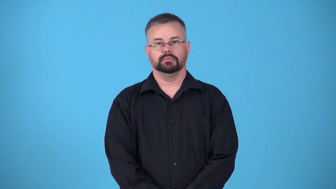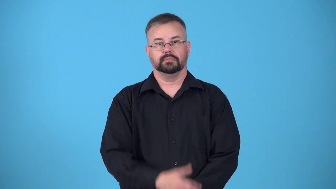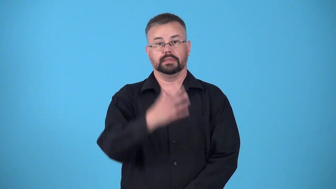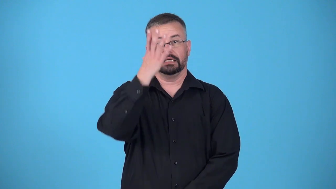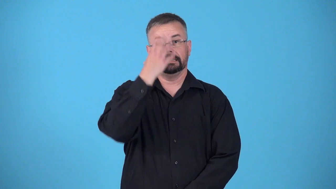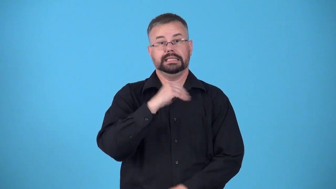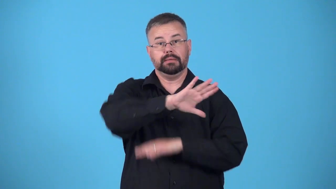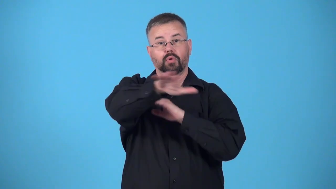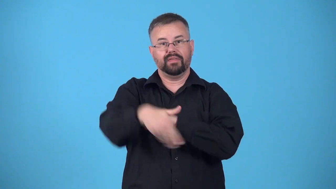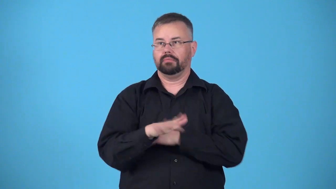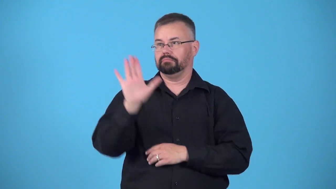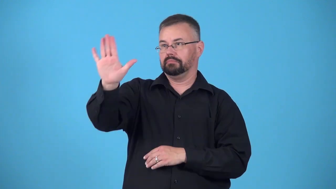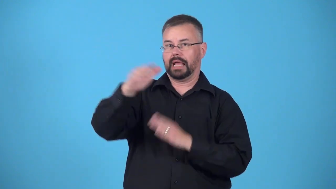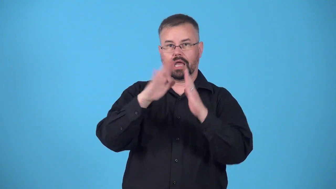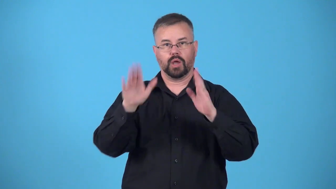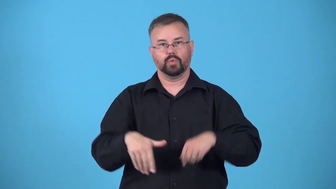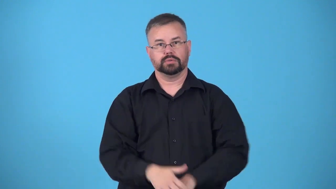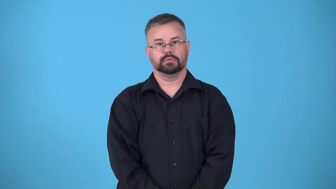sleep over,spend night